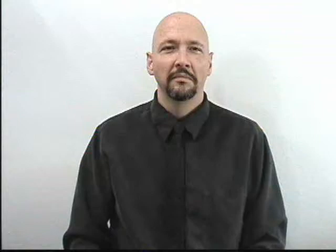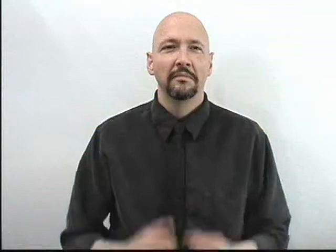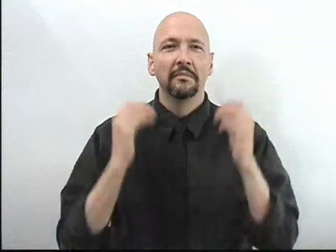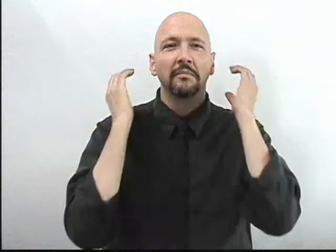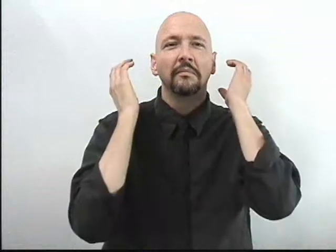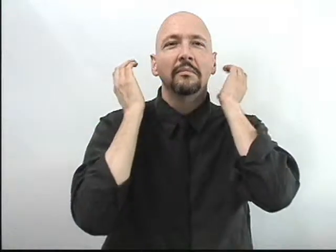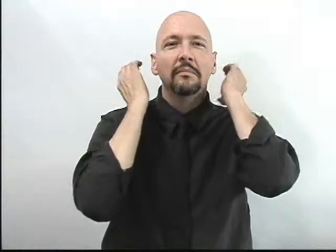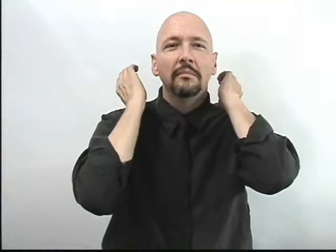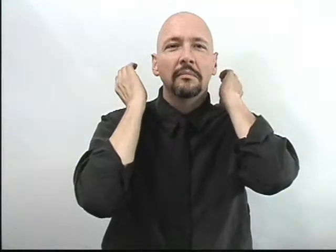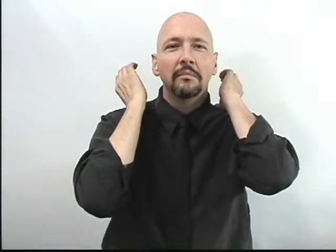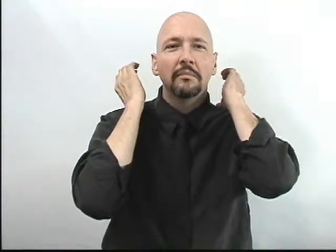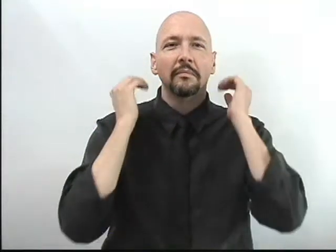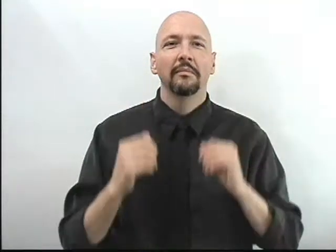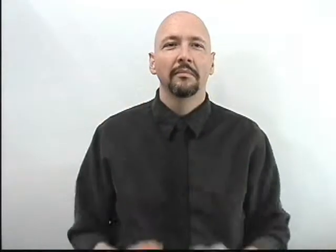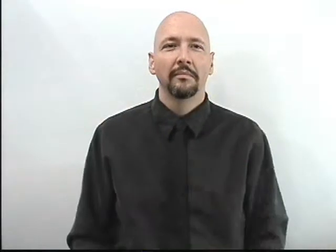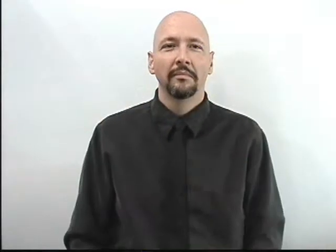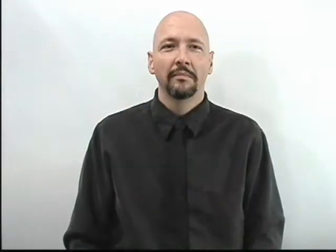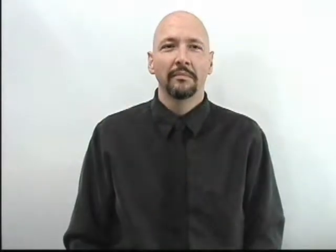BACKPACK